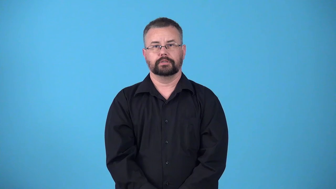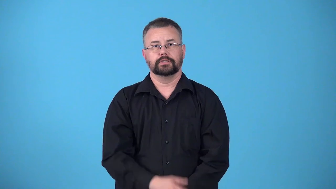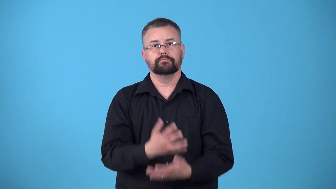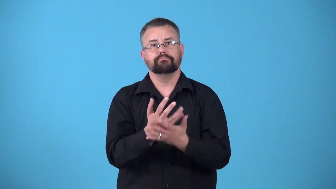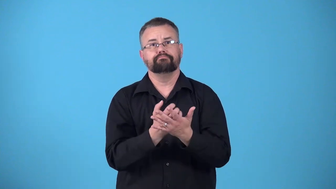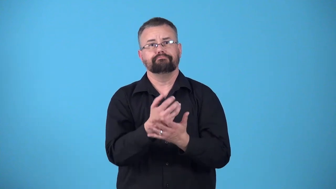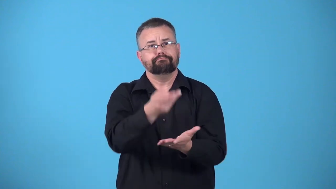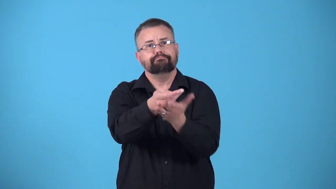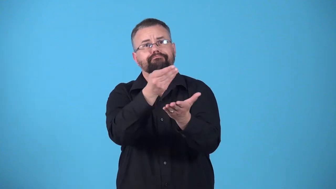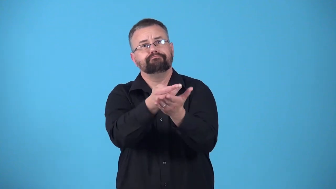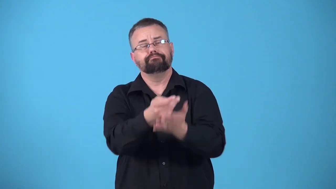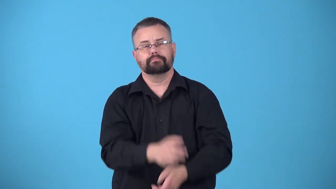brother, can you spare a dime